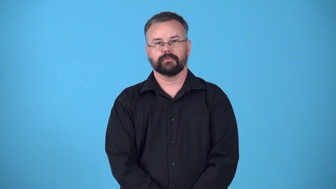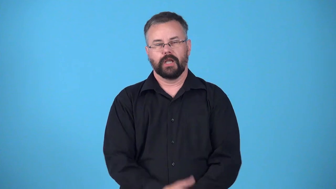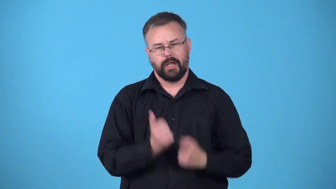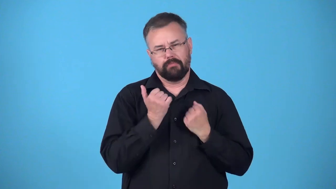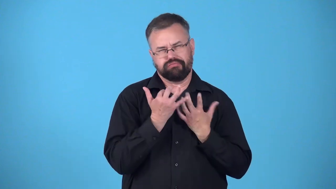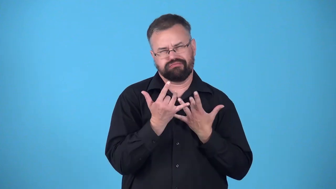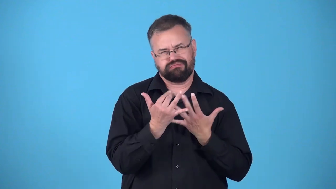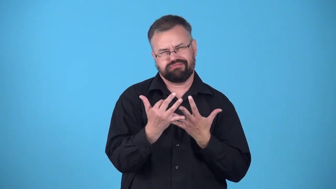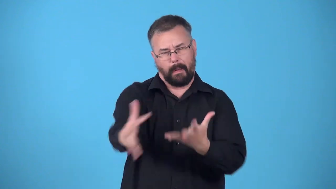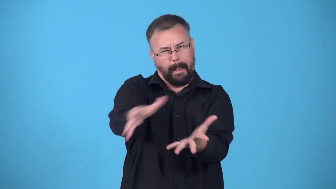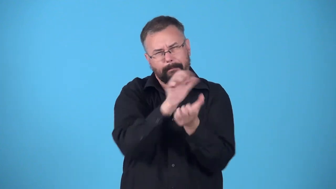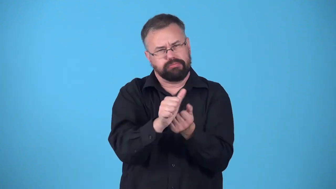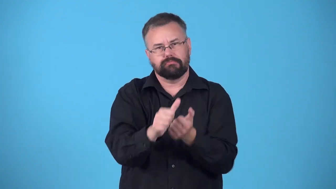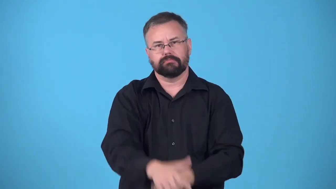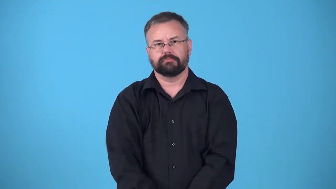burn up,burn down-fire